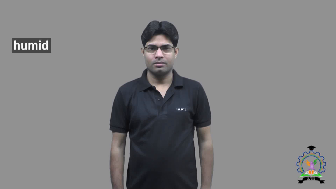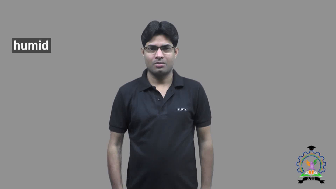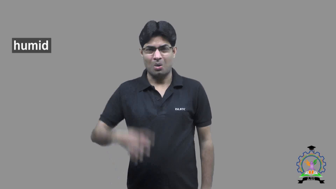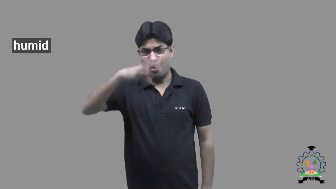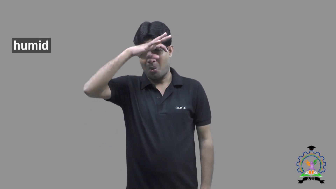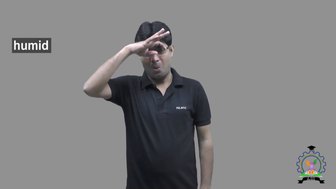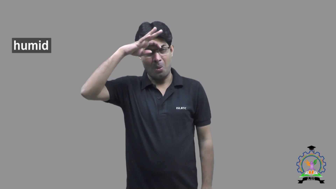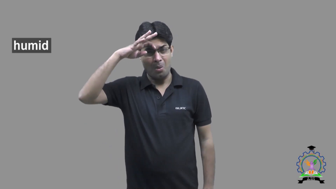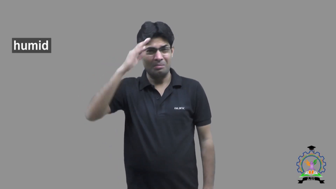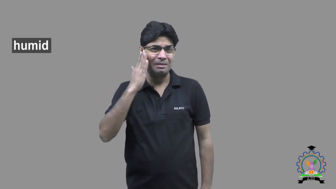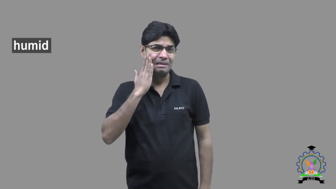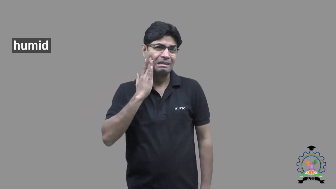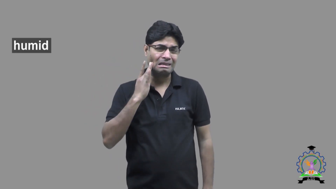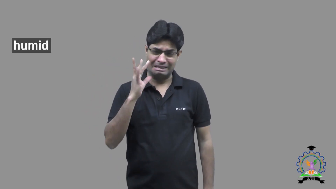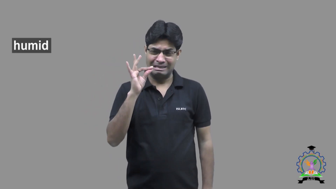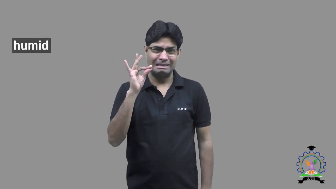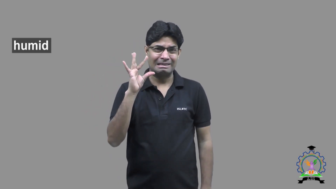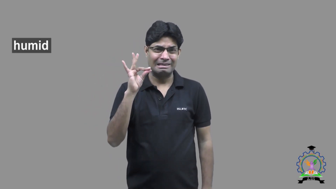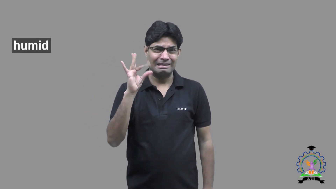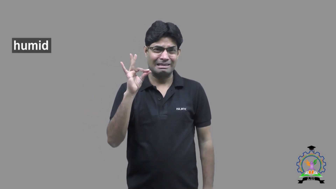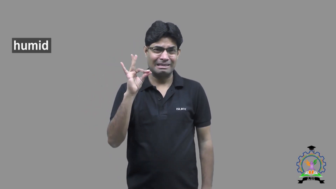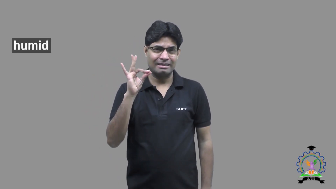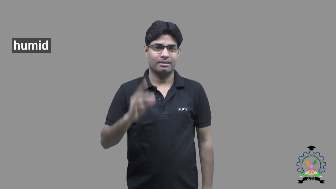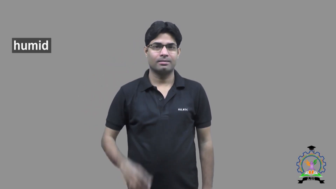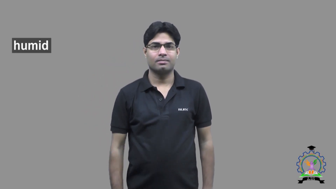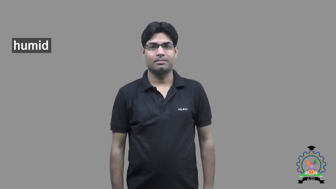humid